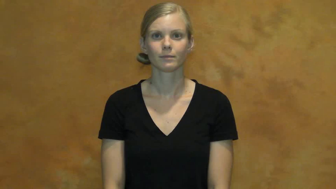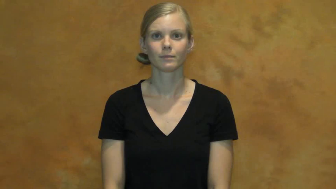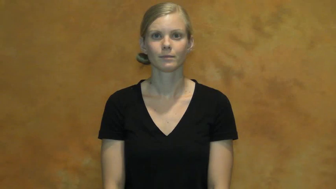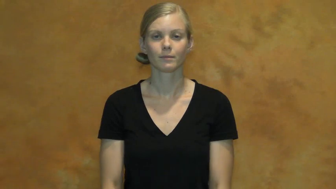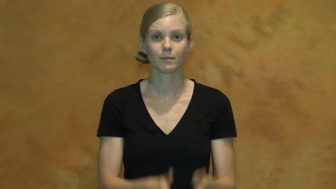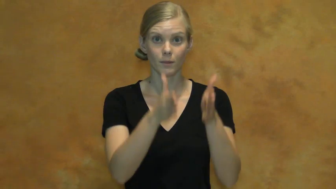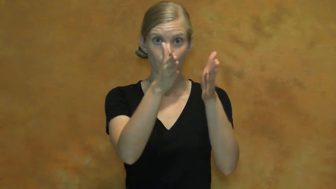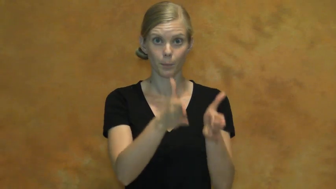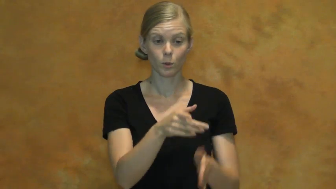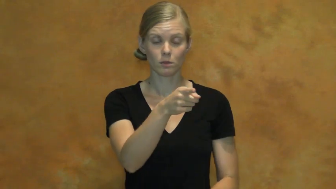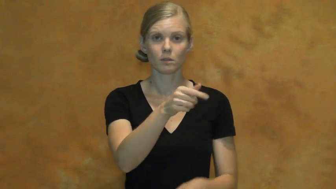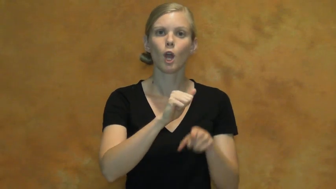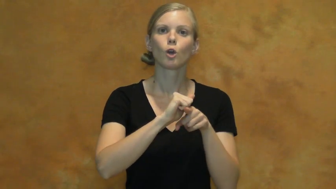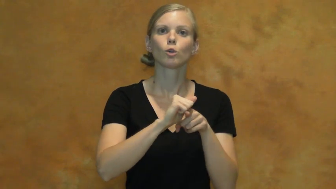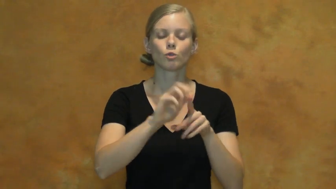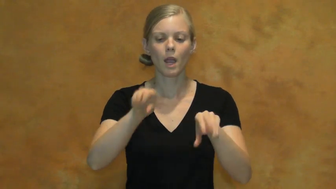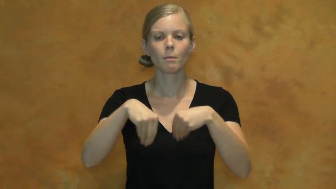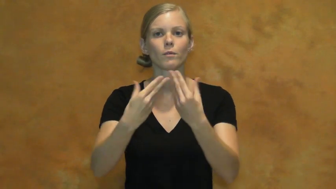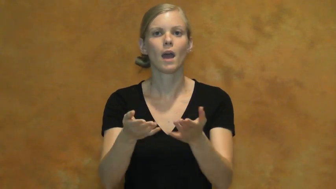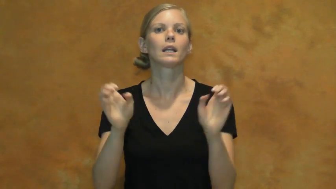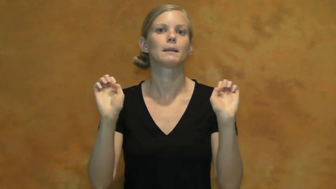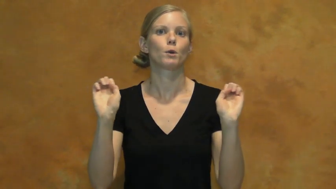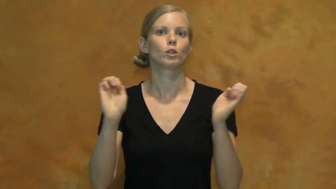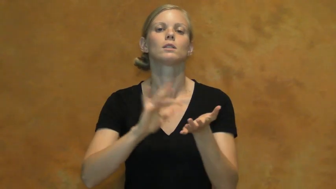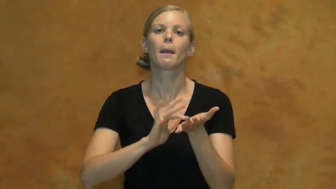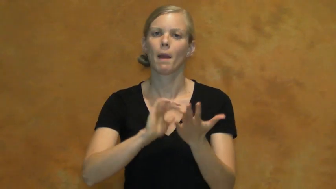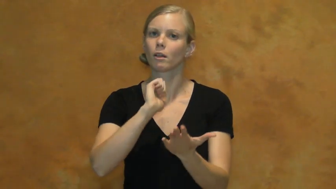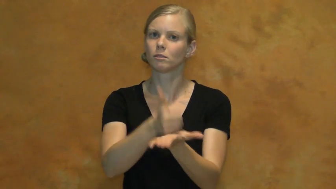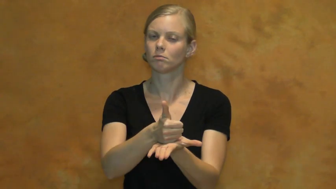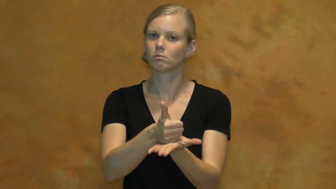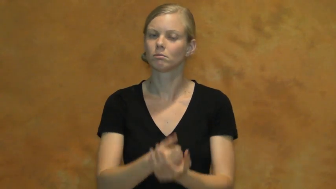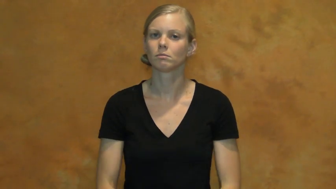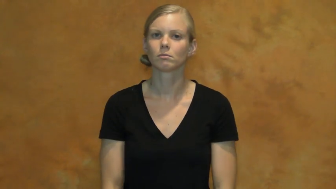paramedic